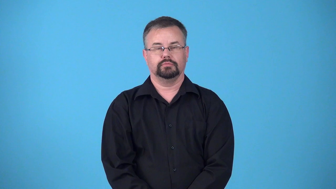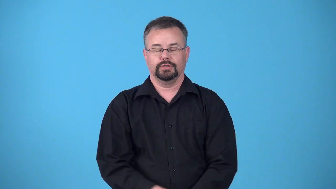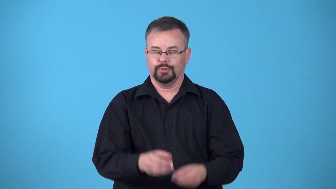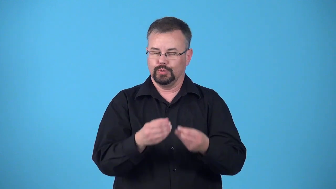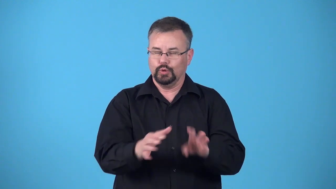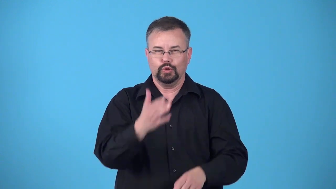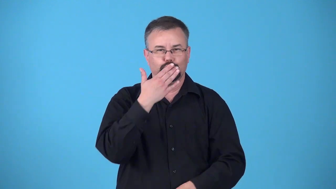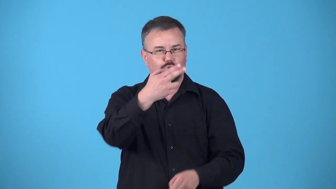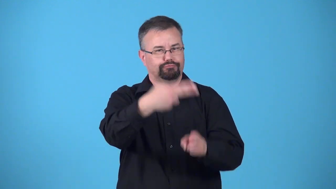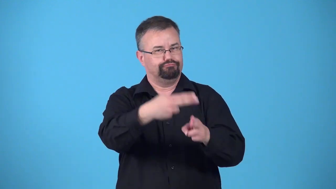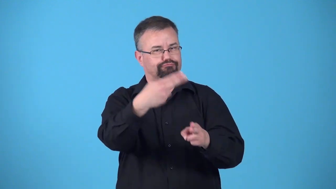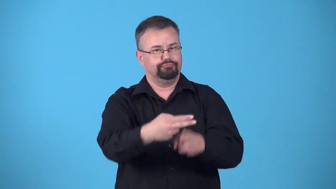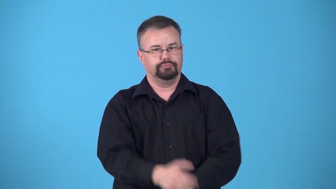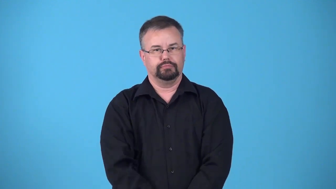lose face